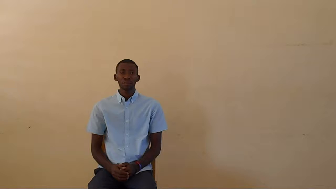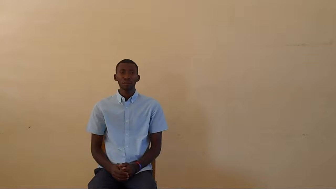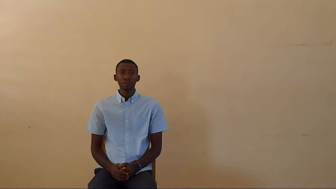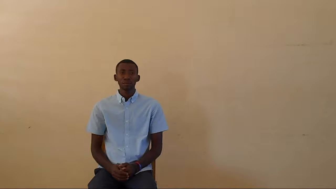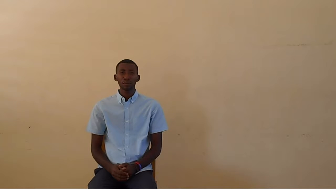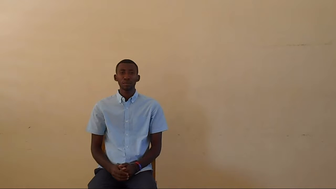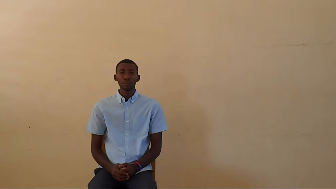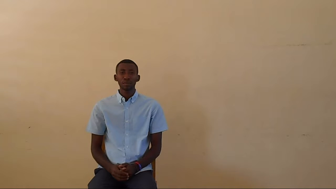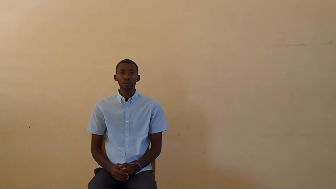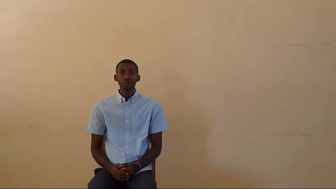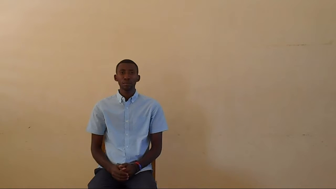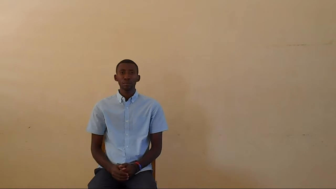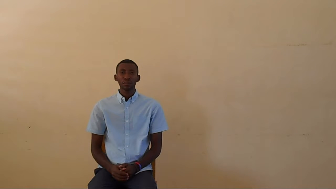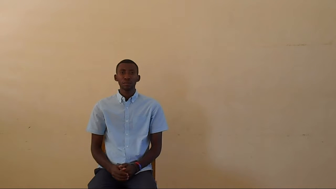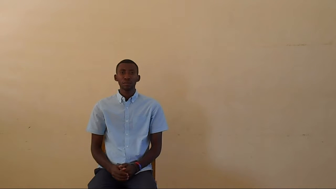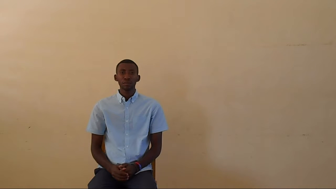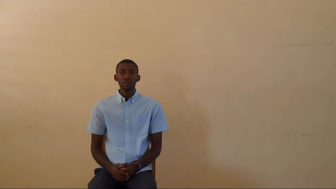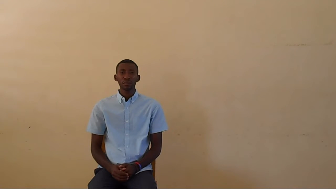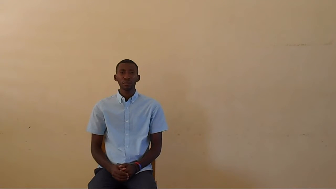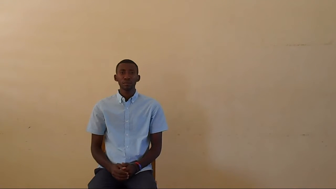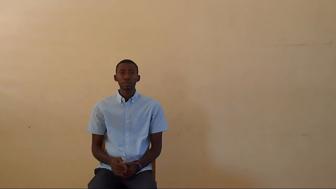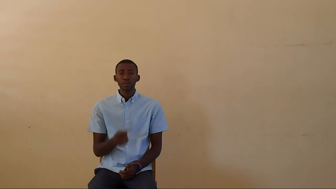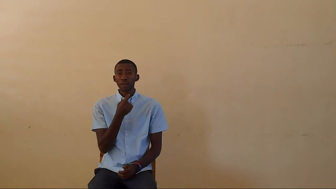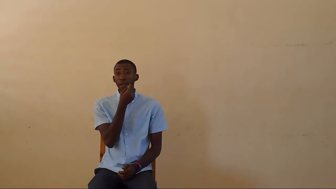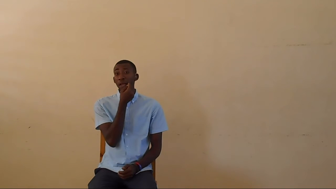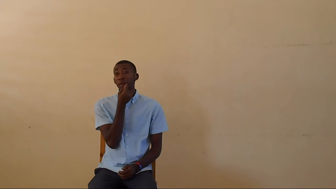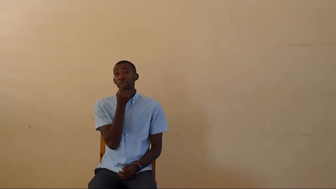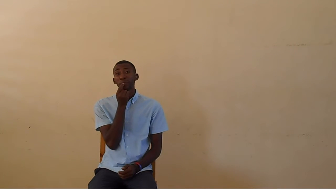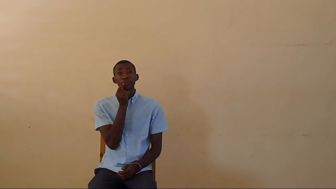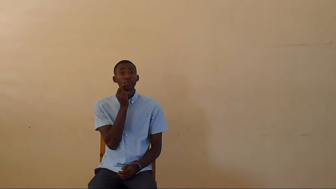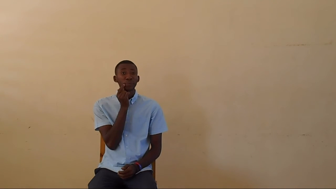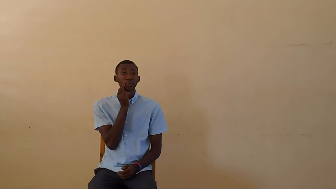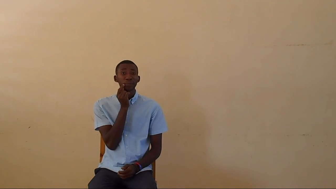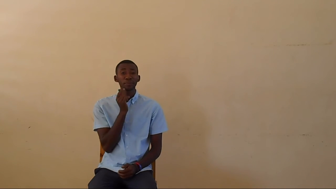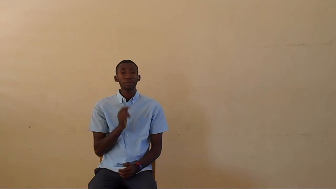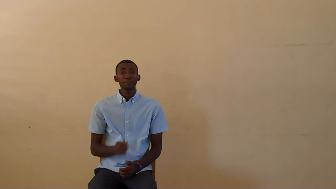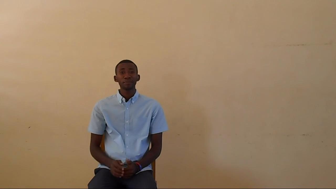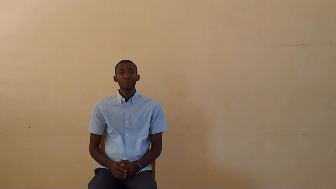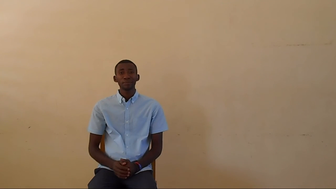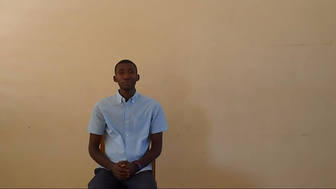lipstick